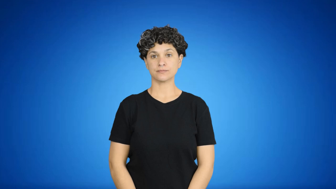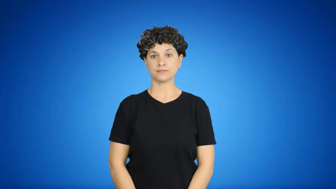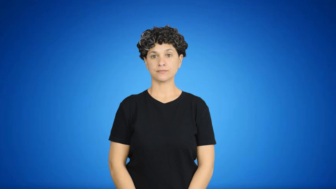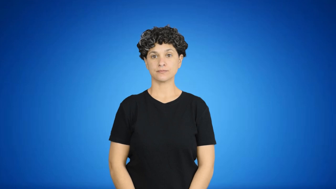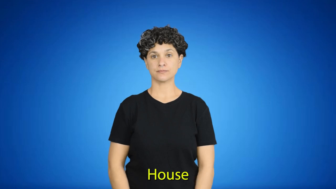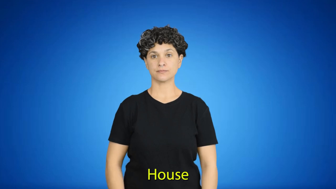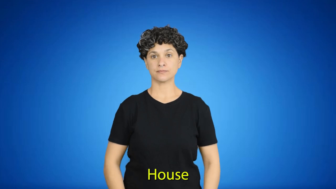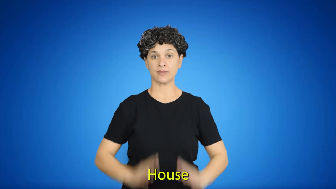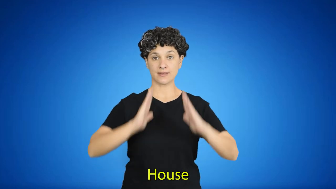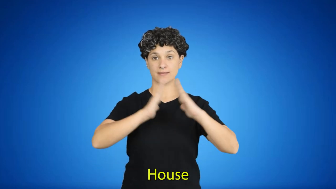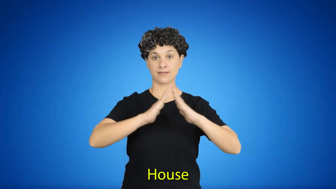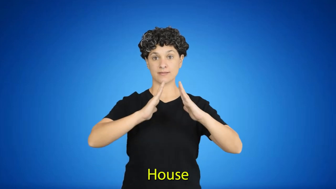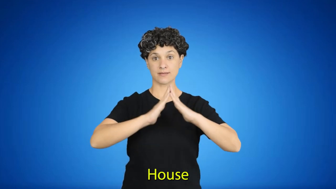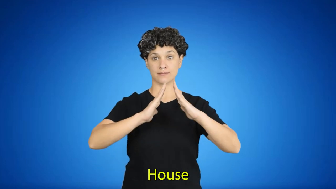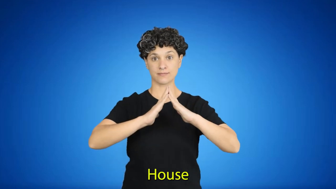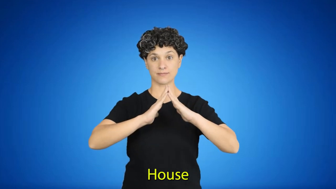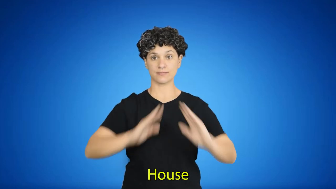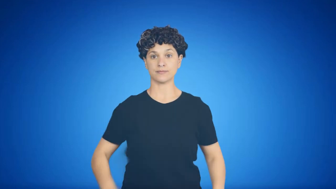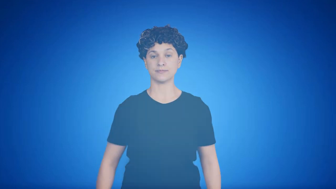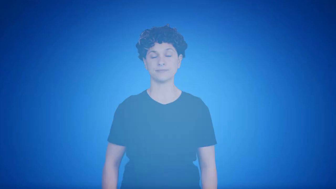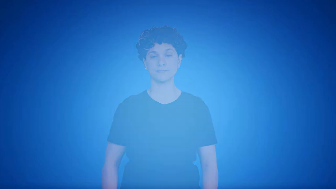House